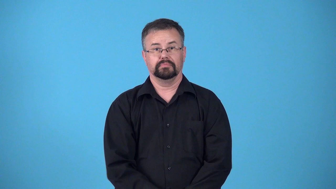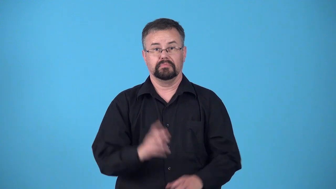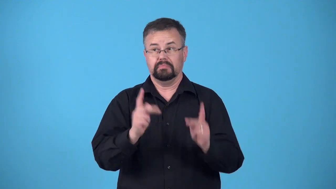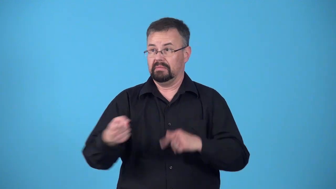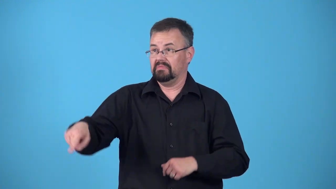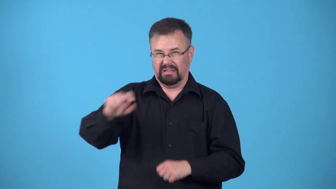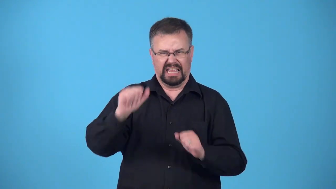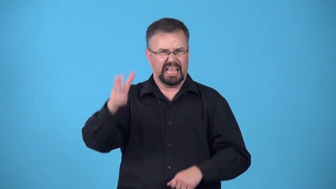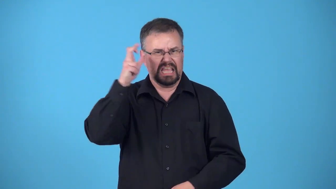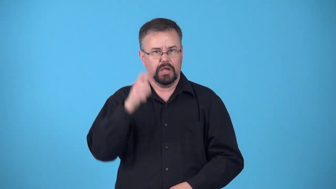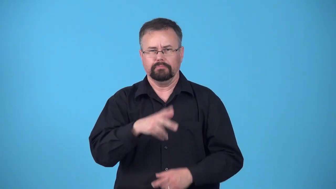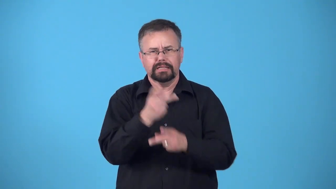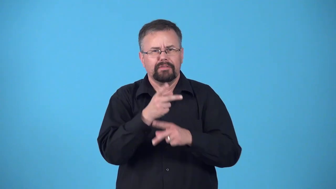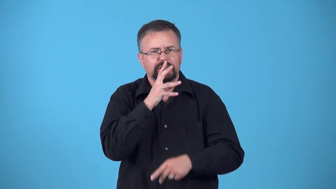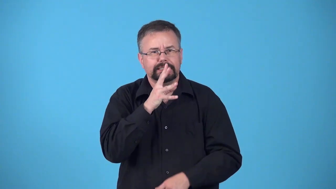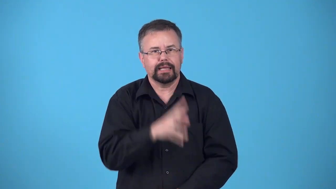walls have ears